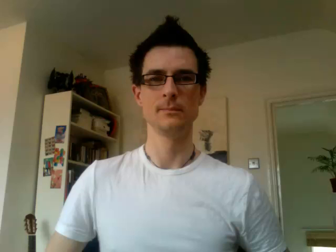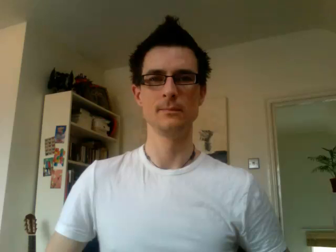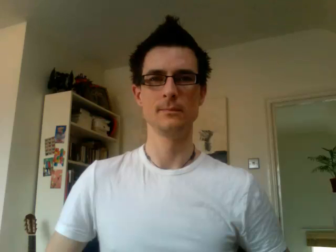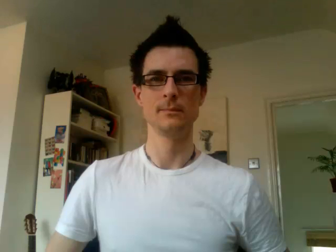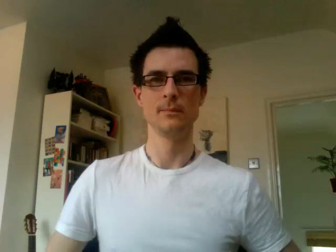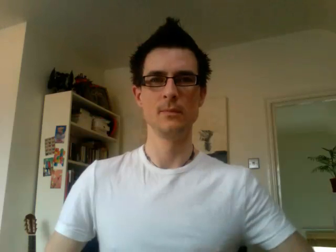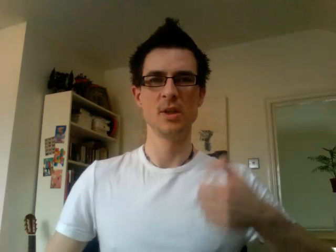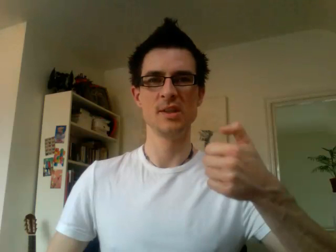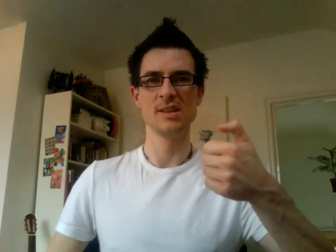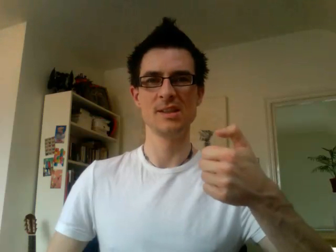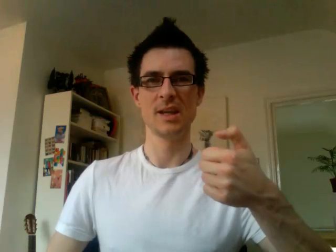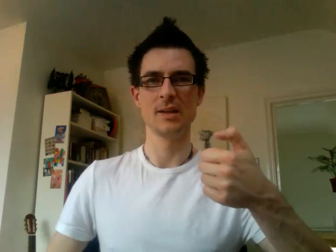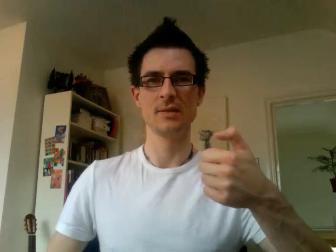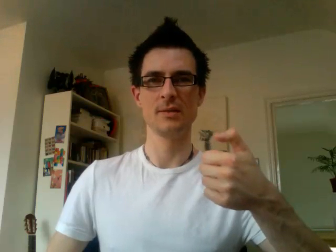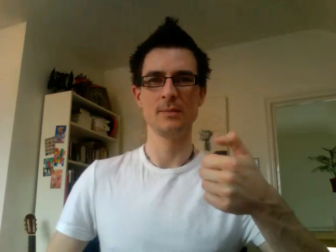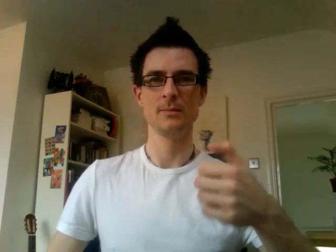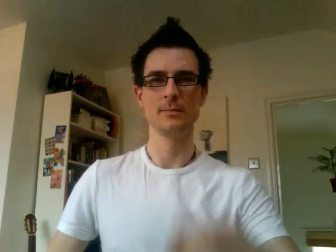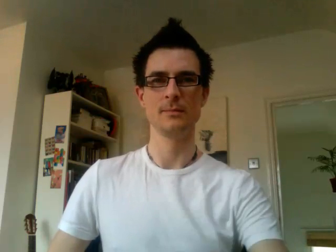6